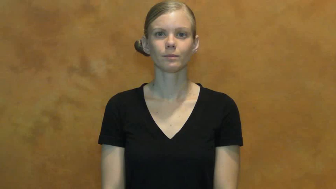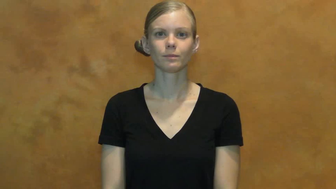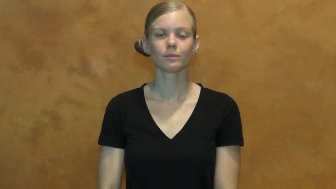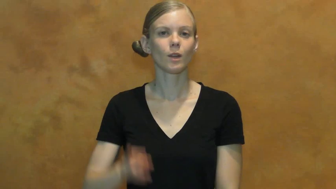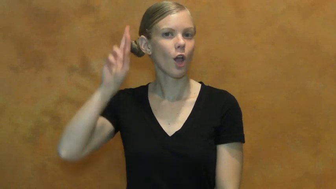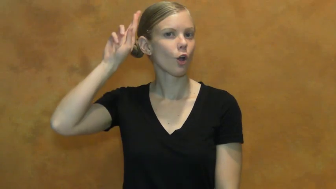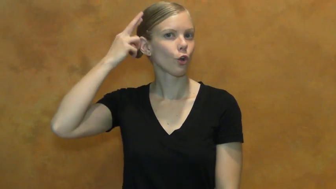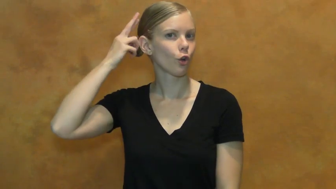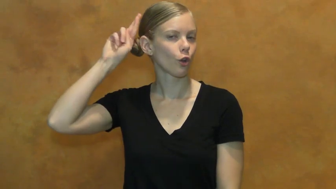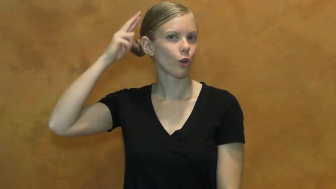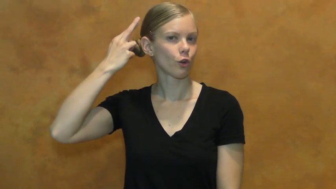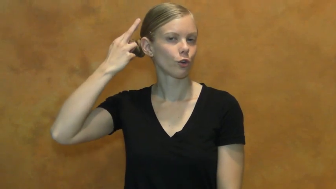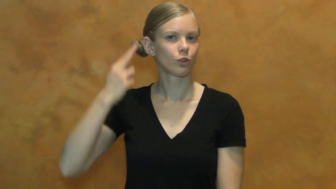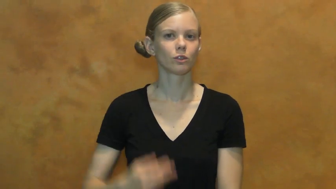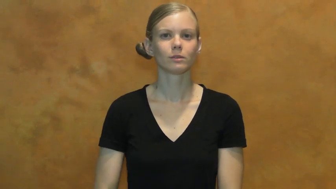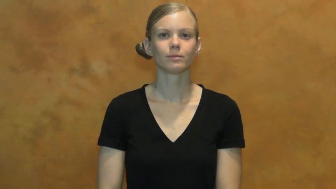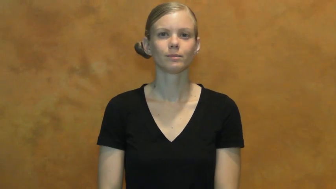curler and curling tong and hair curler